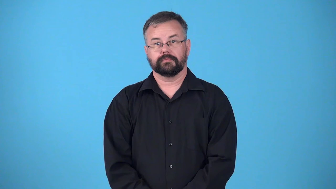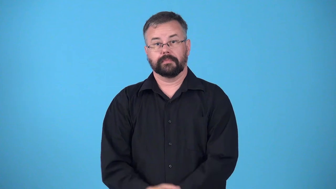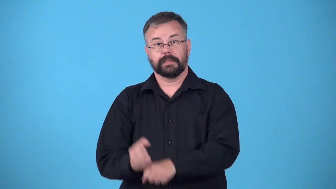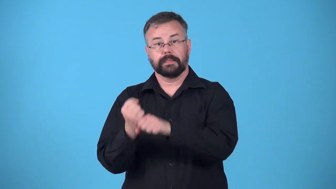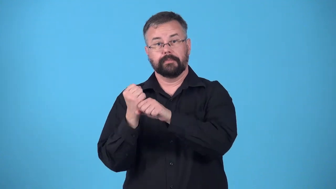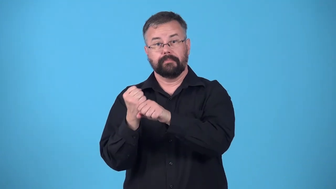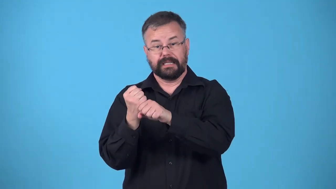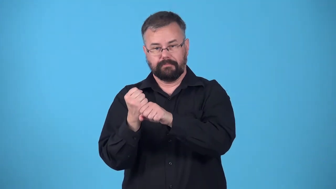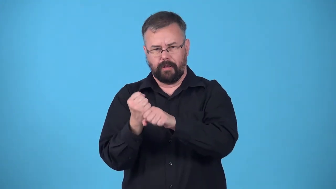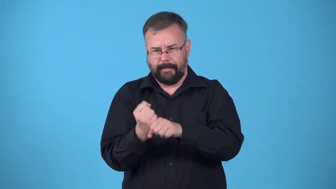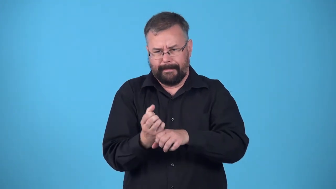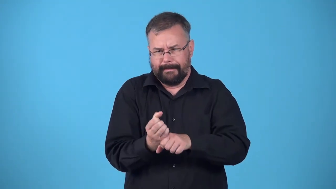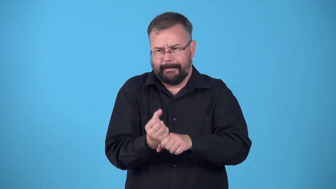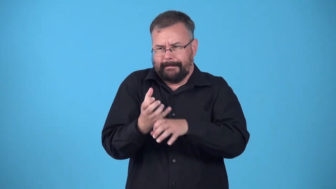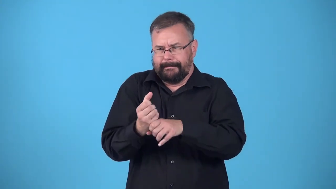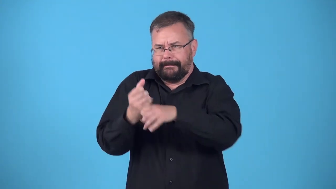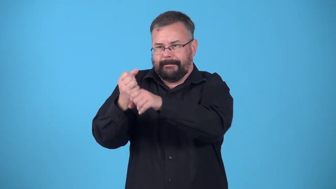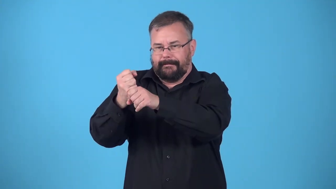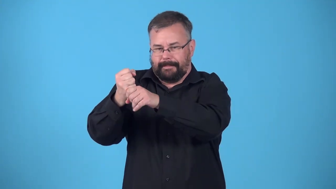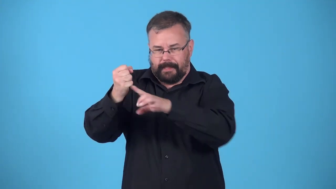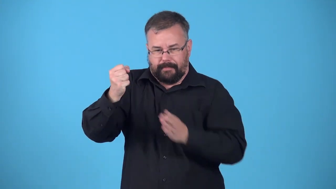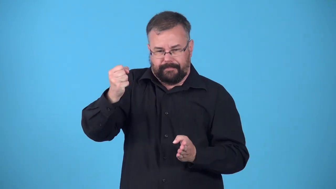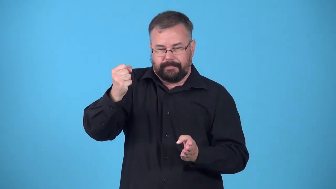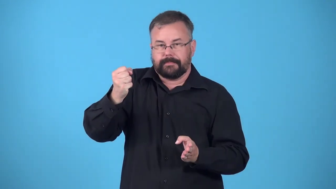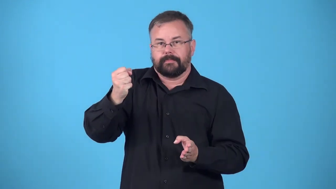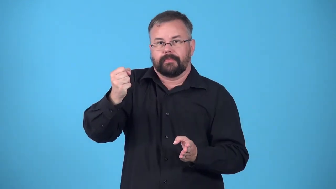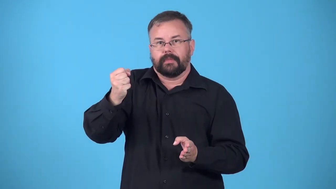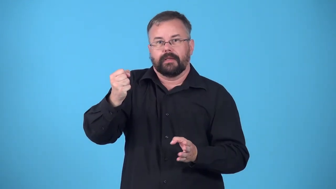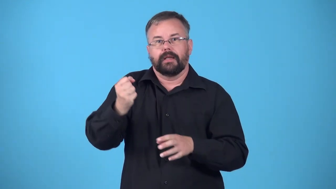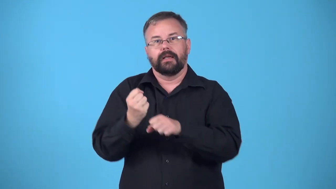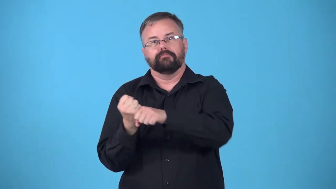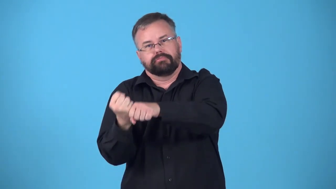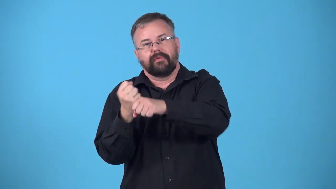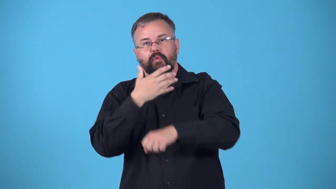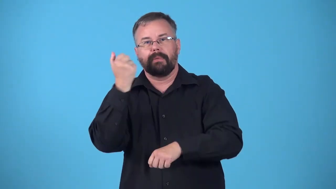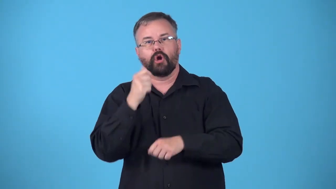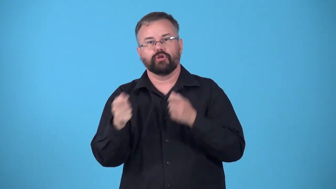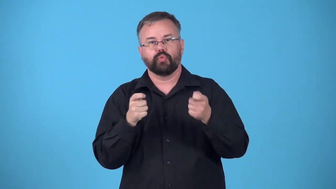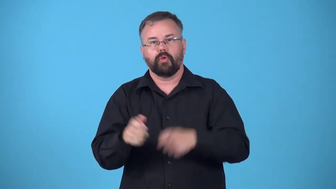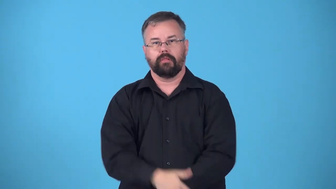choke up